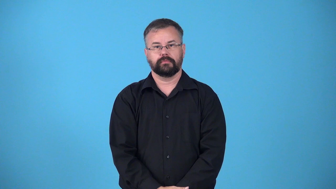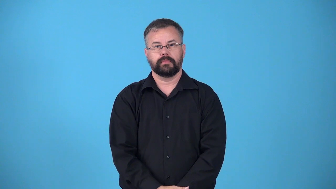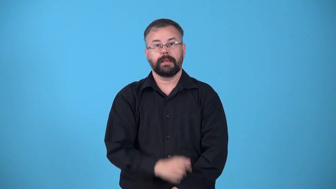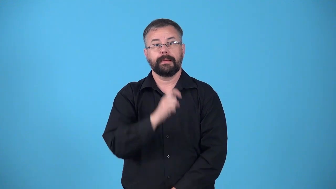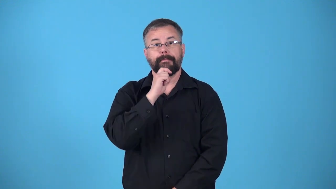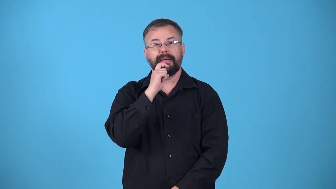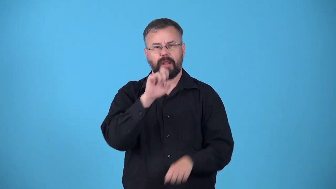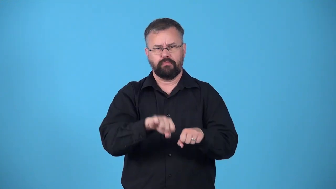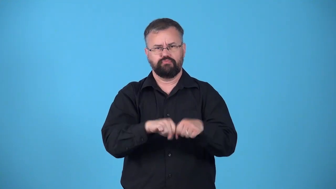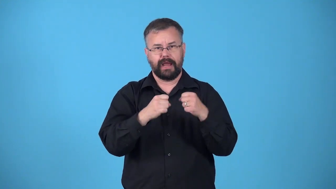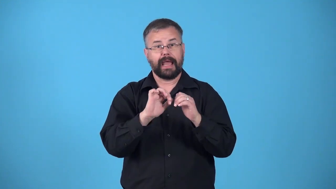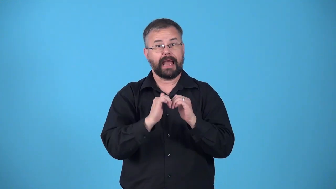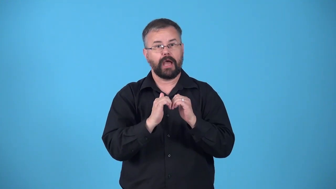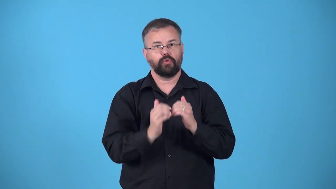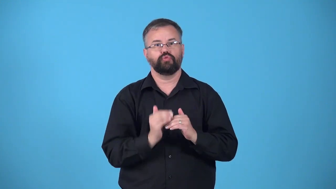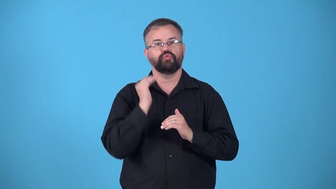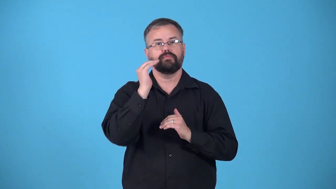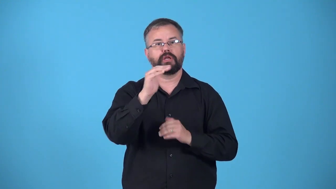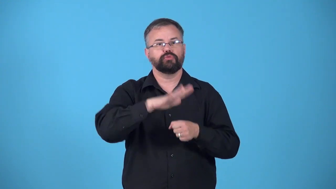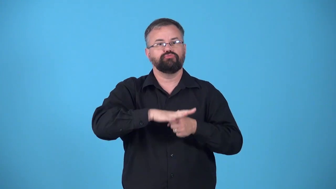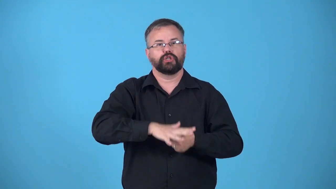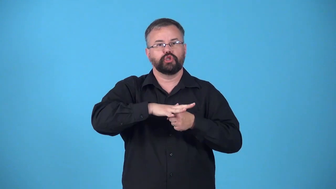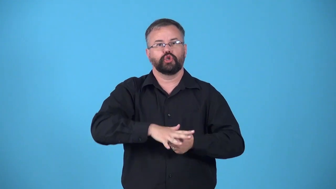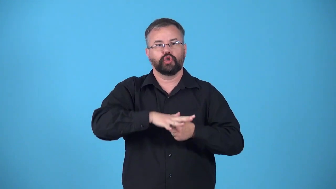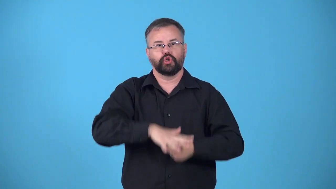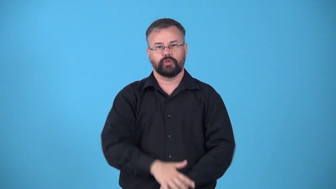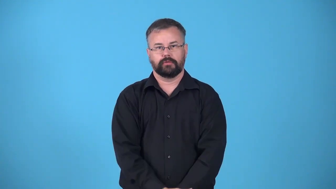fatigue in metal